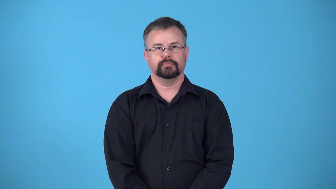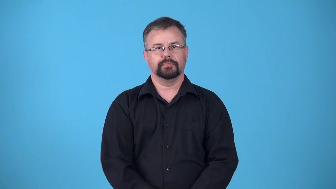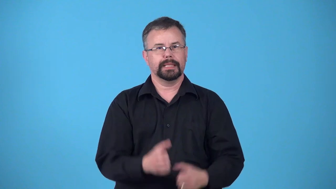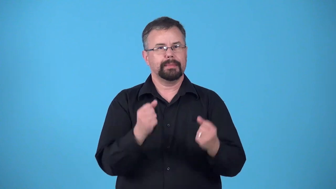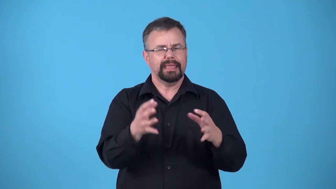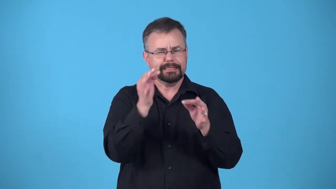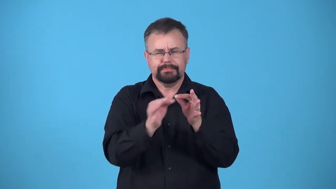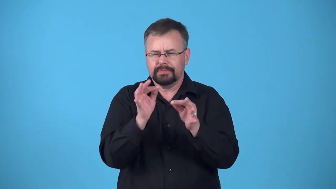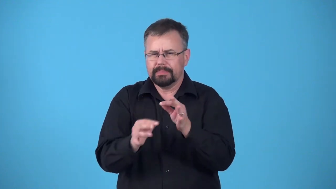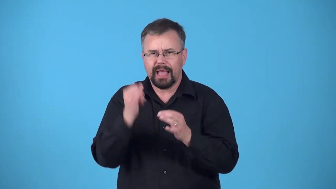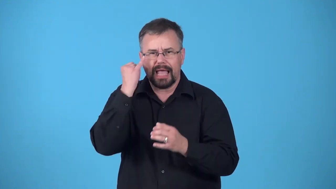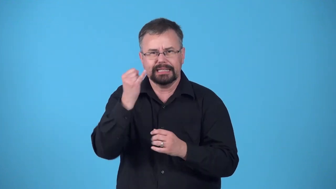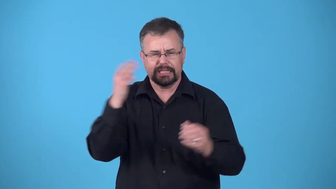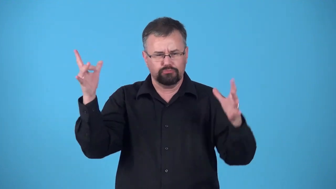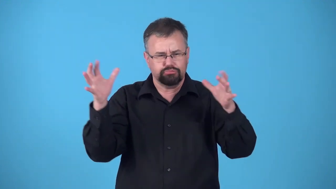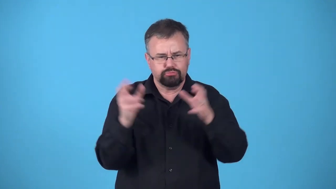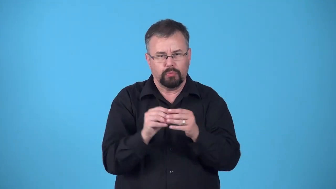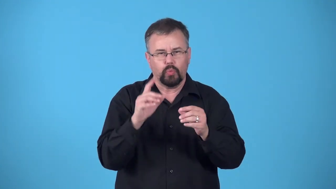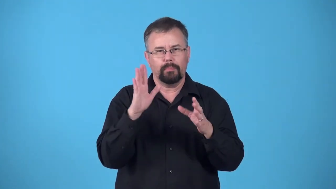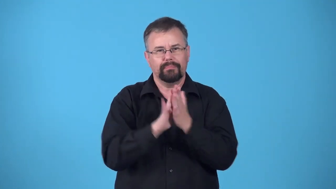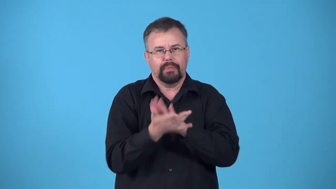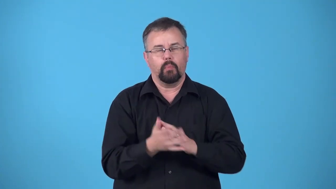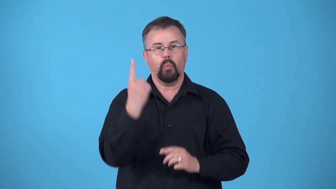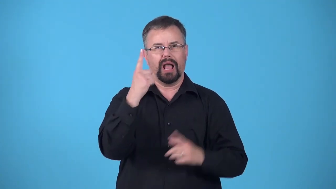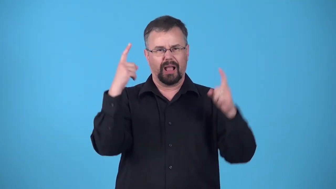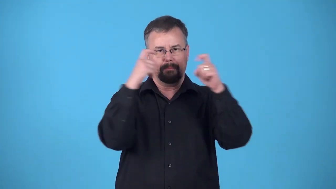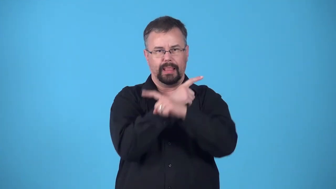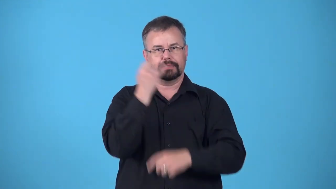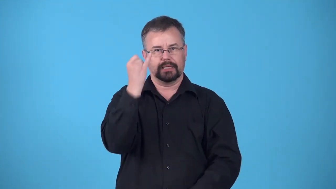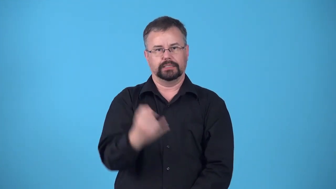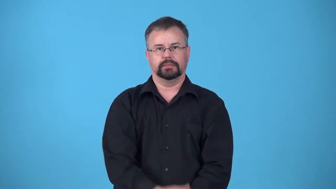construct